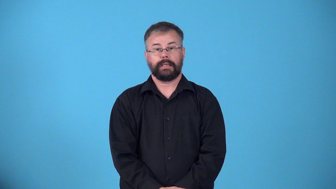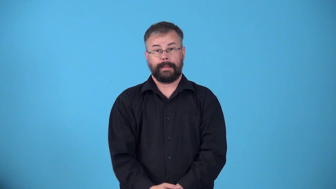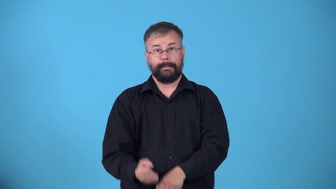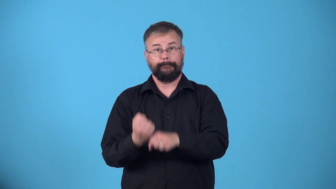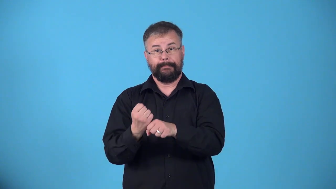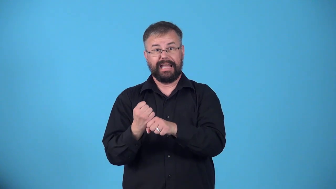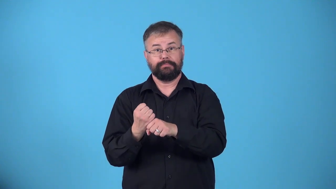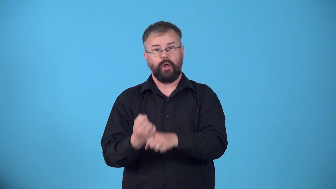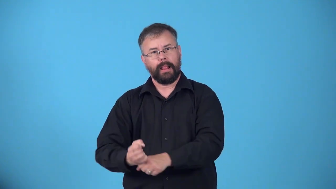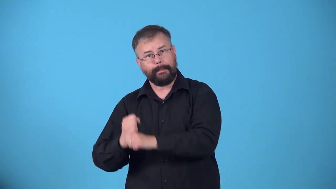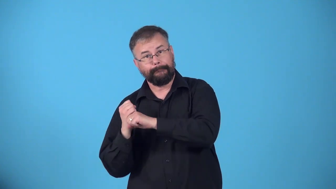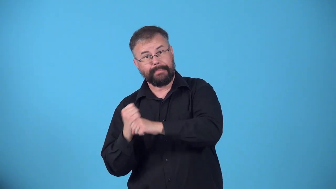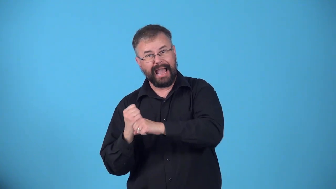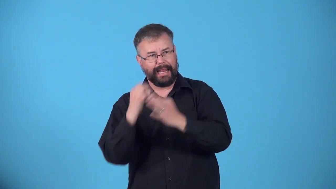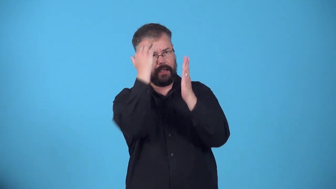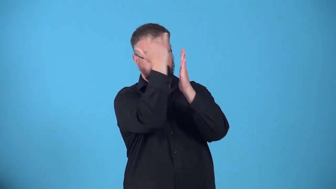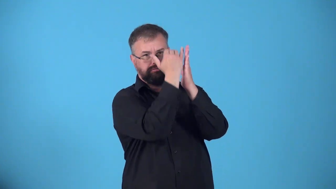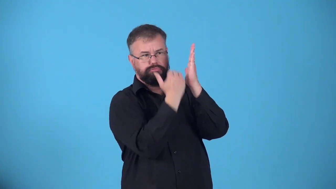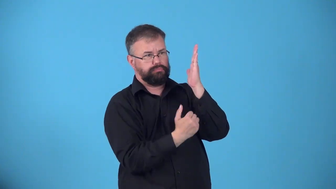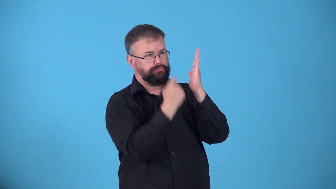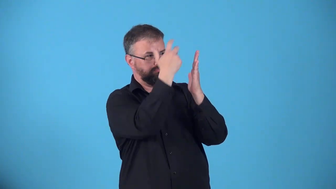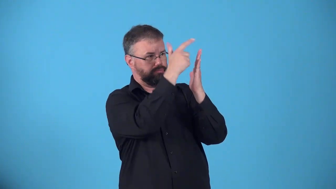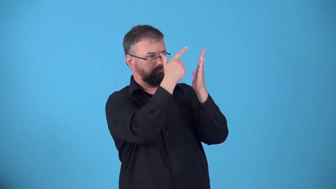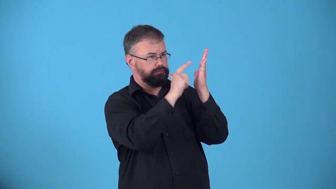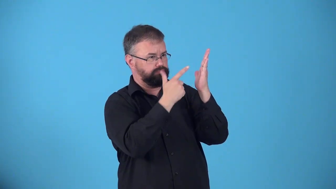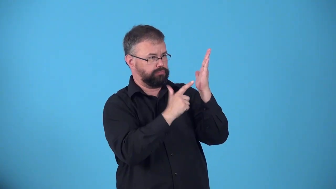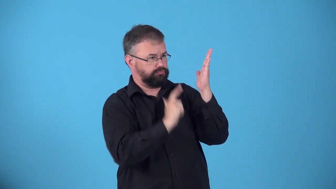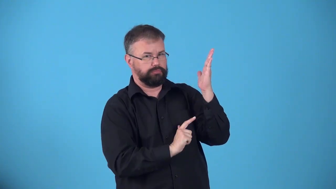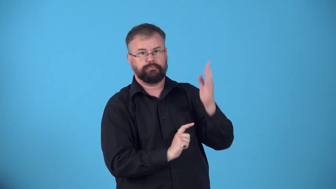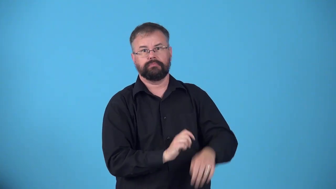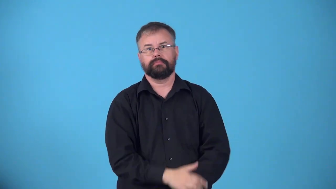lineup